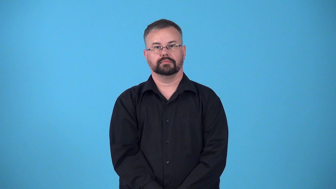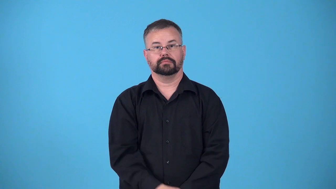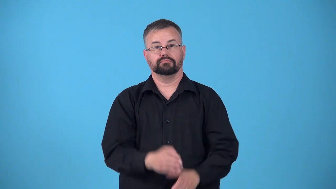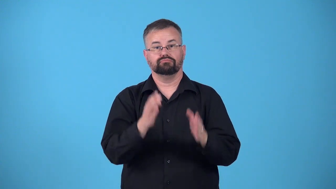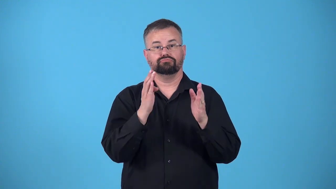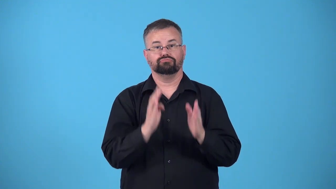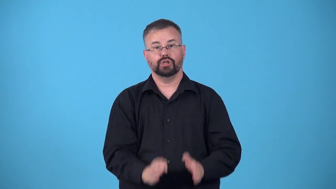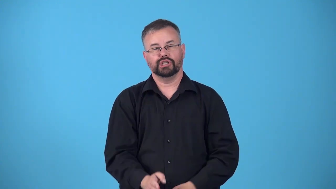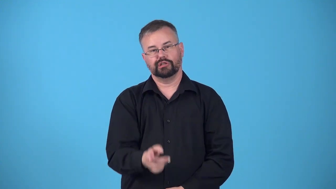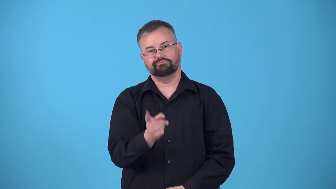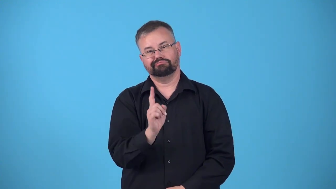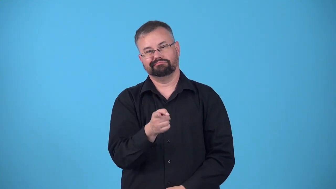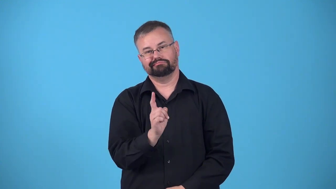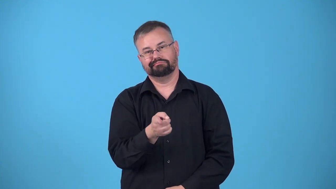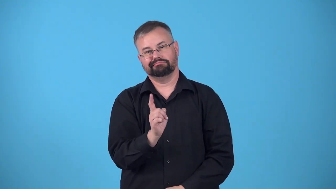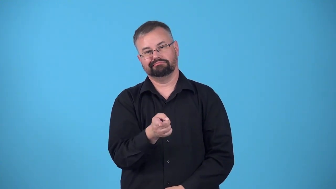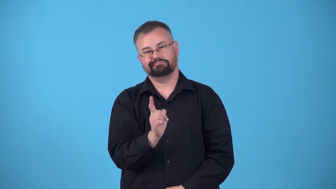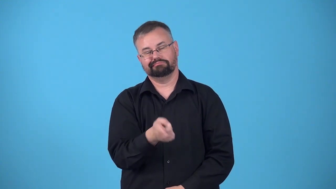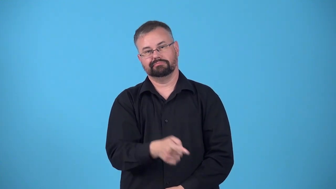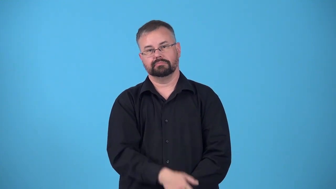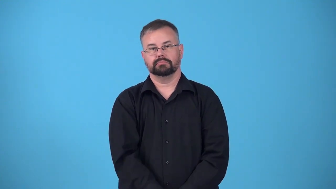wag